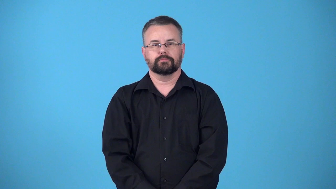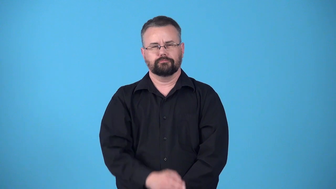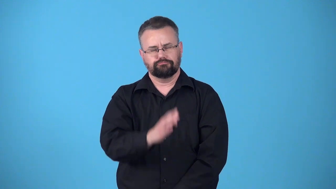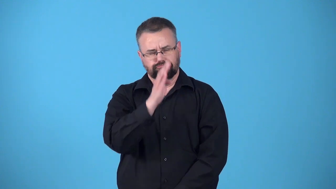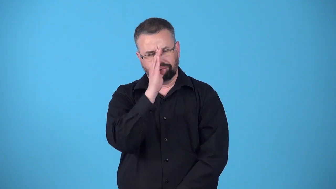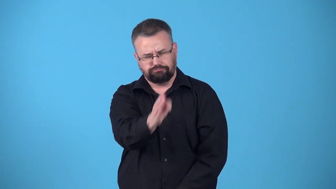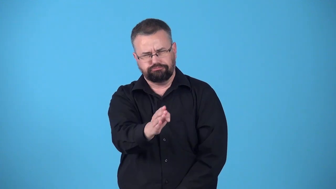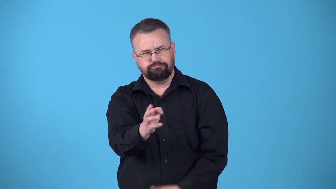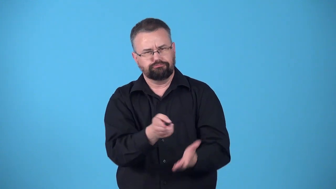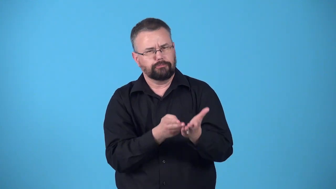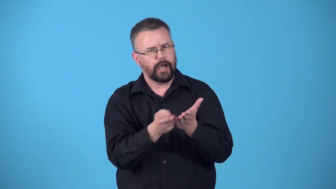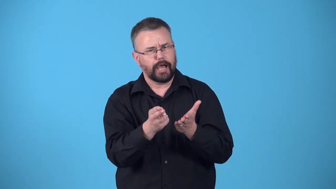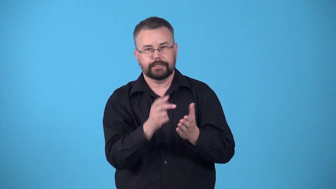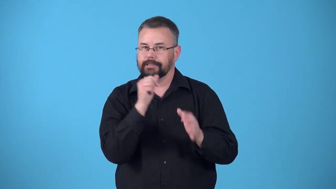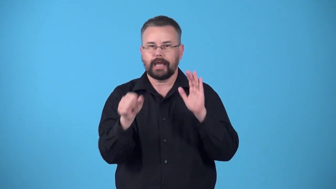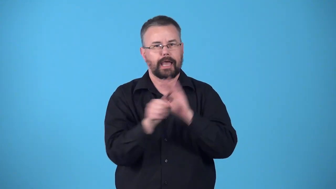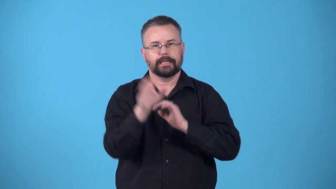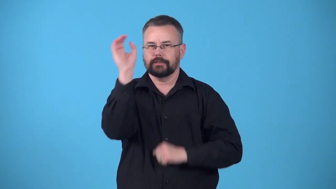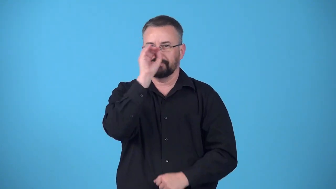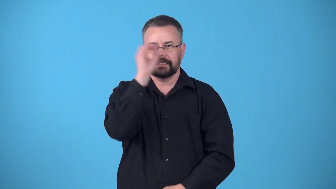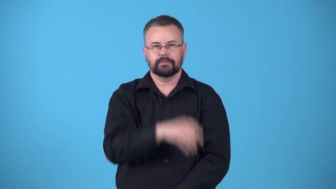call a spade a spade